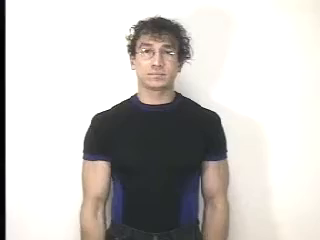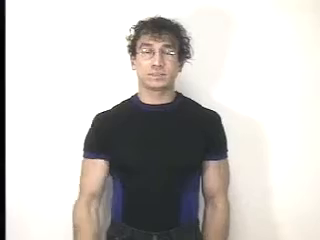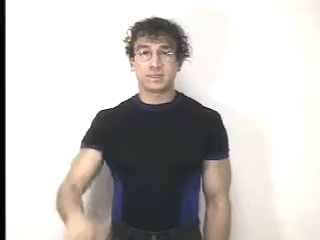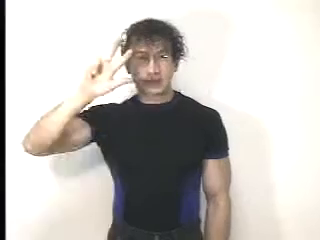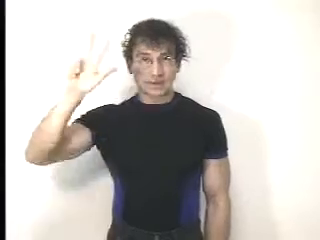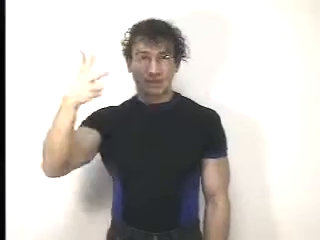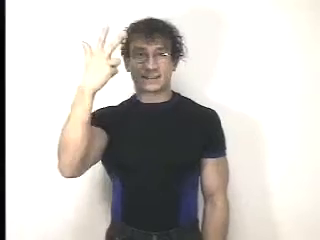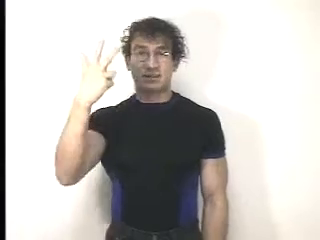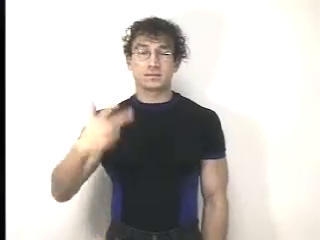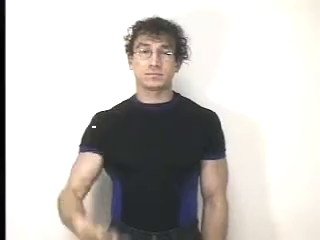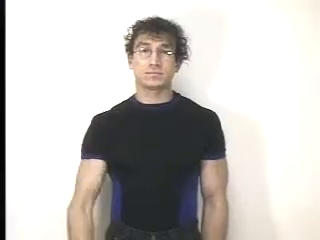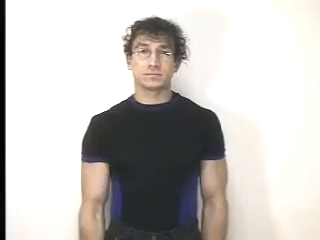third